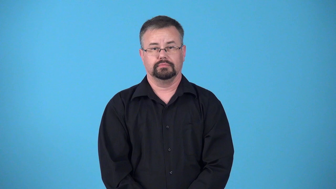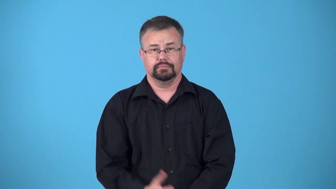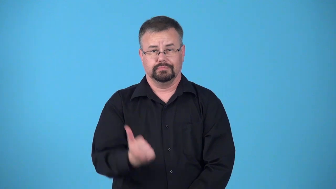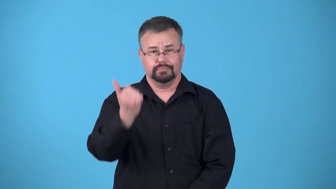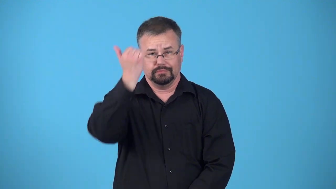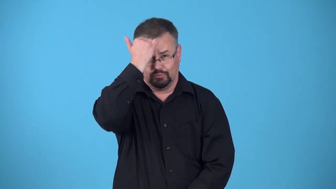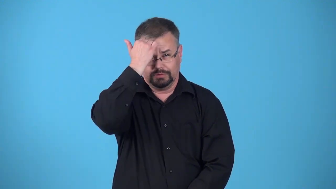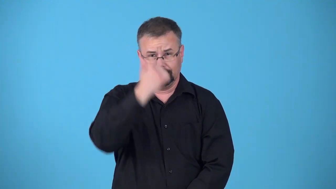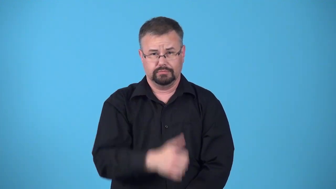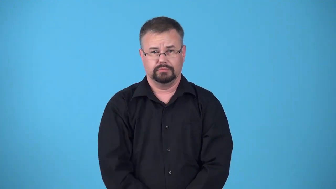not know enough to come in out of the rain